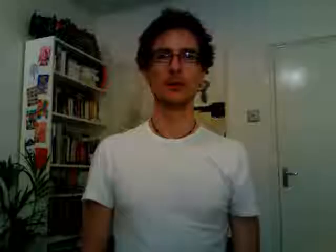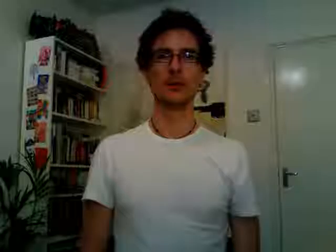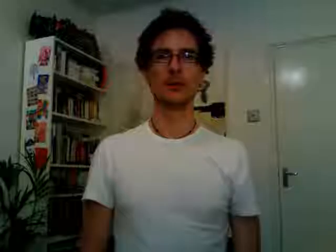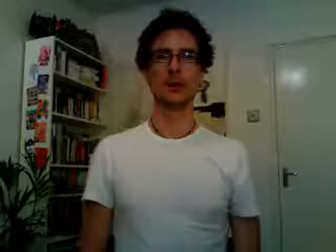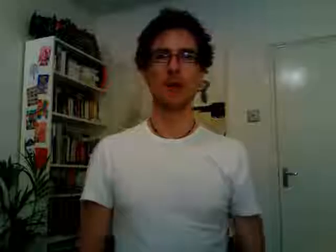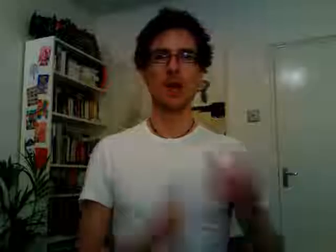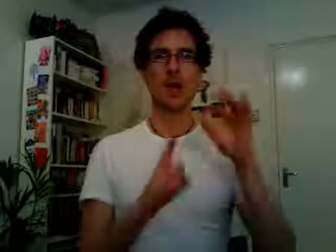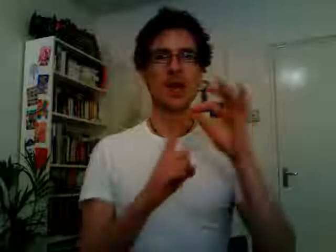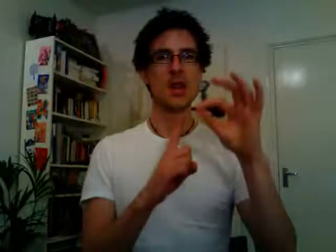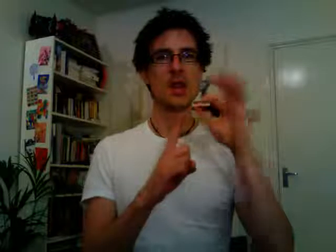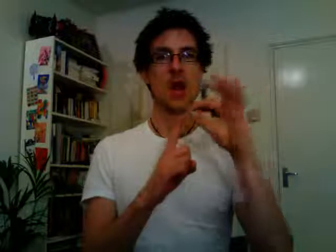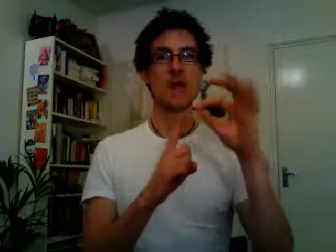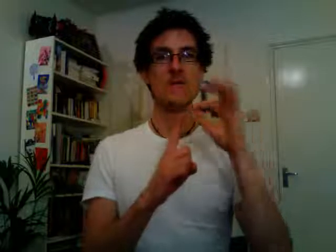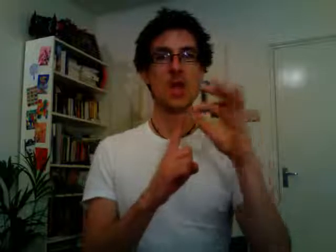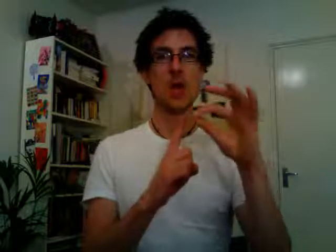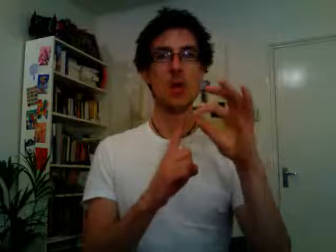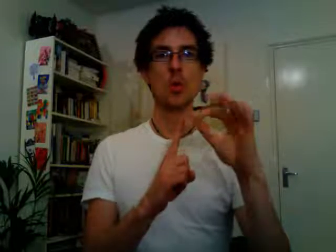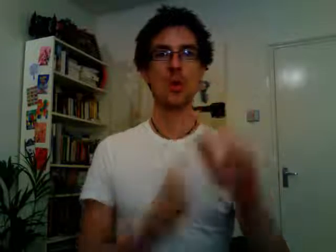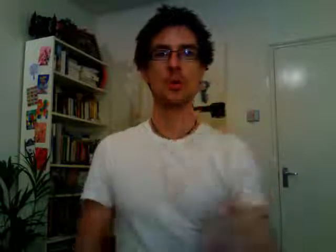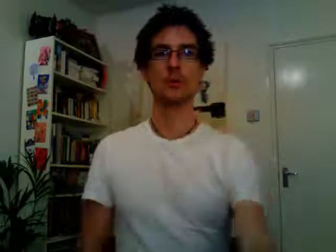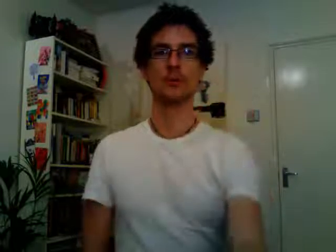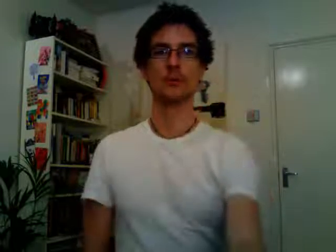interview